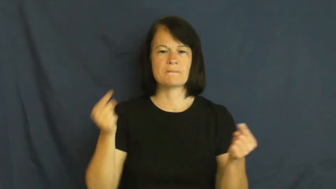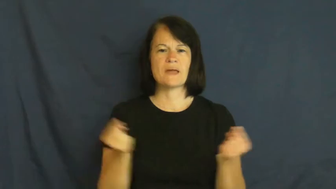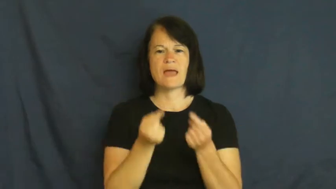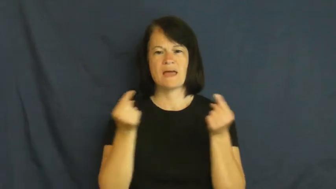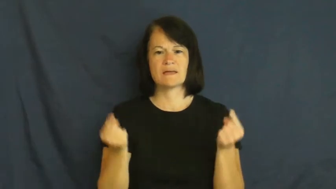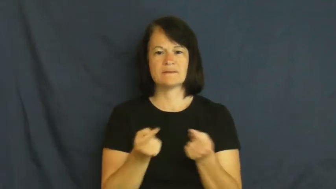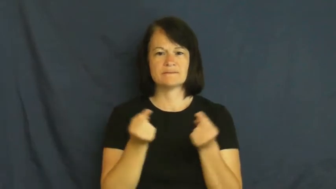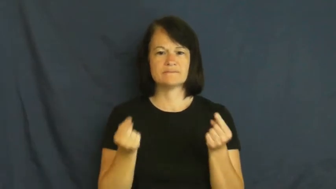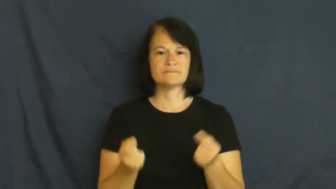hurt-emotionally